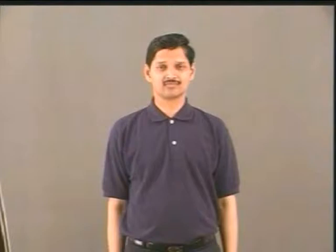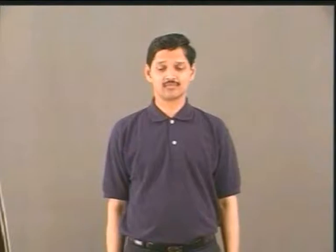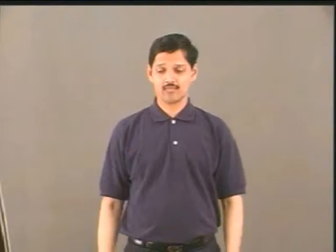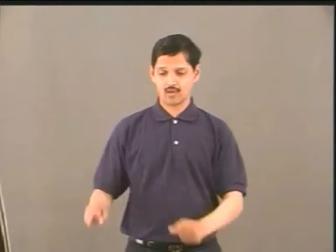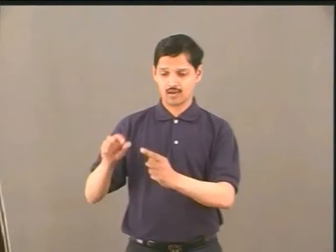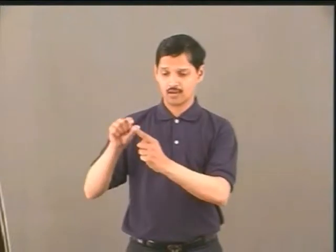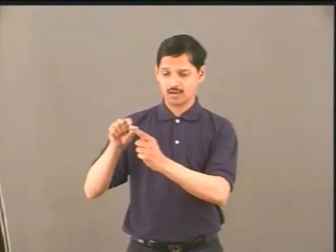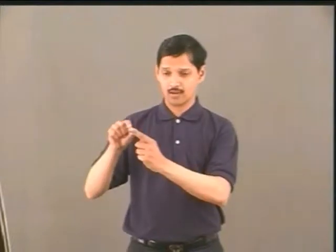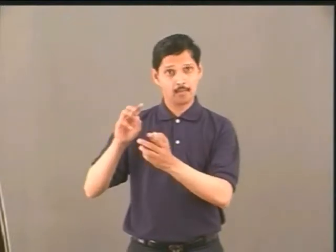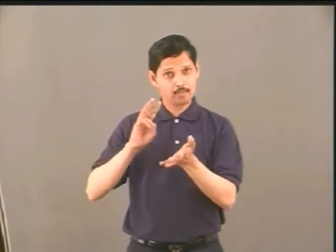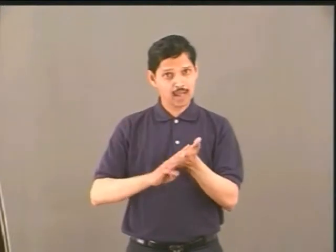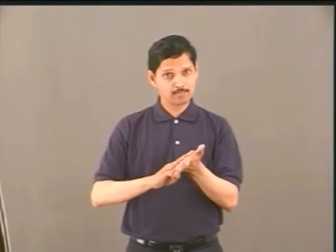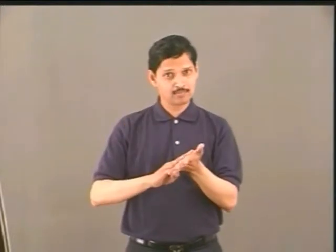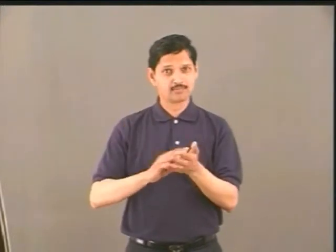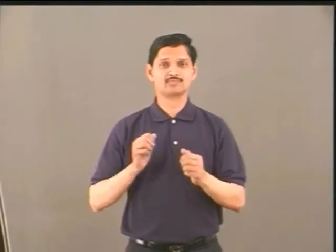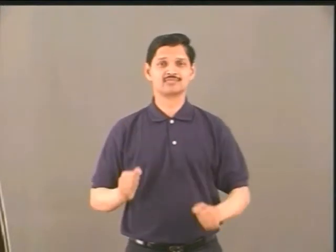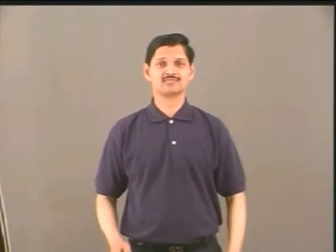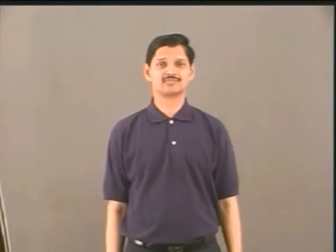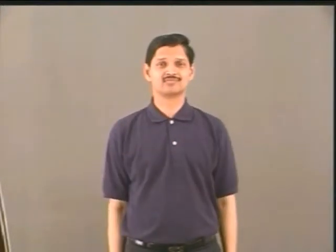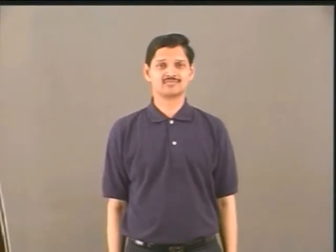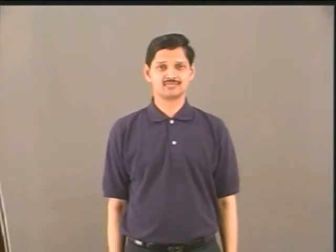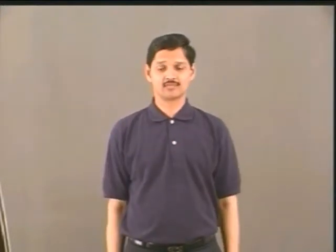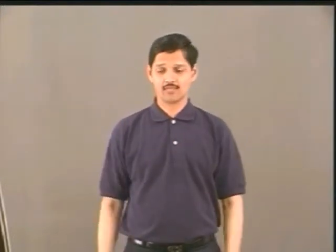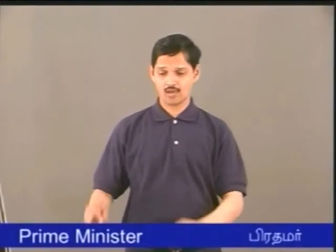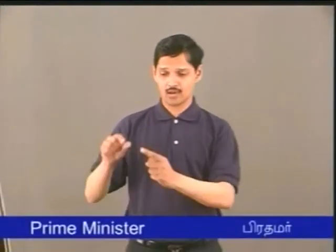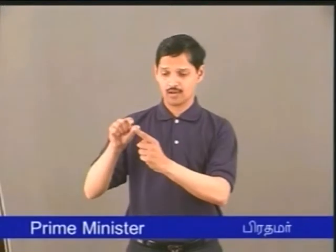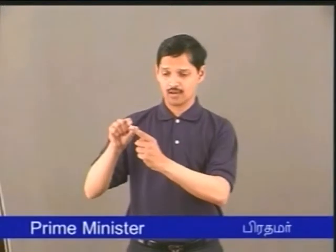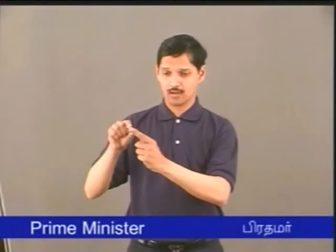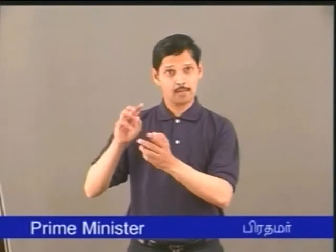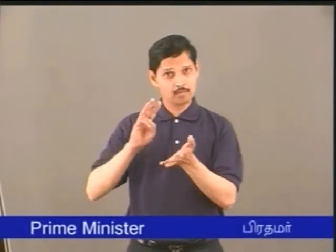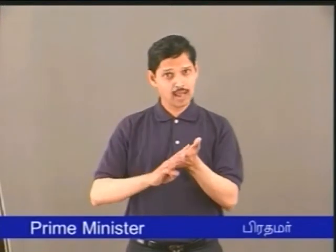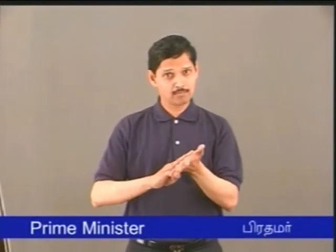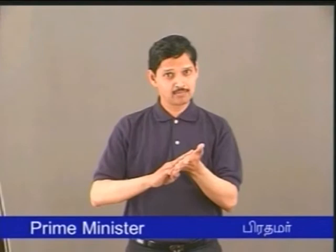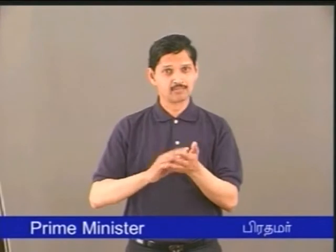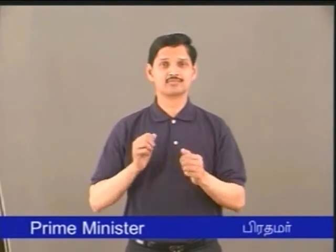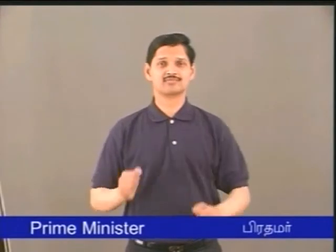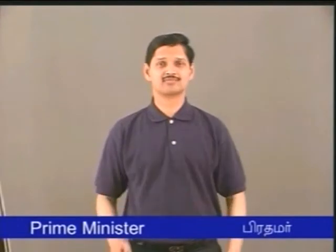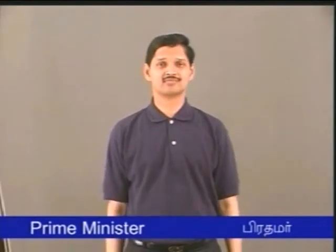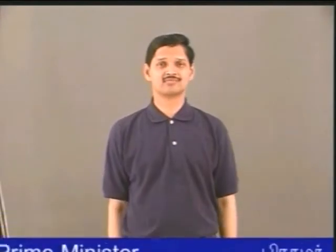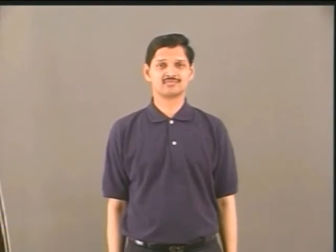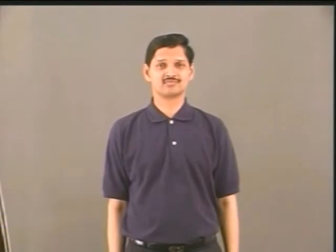prime minister